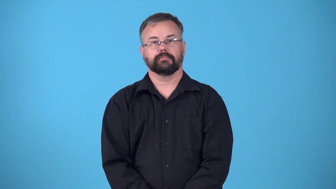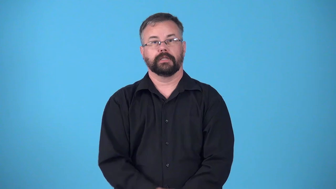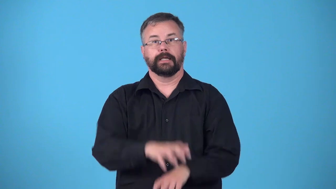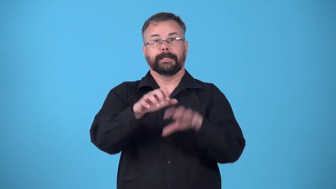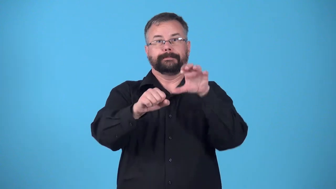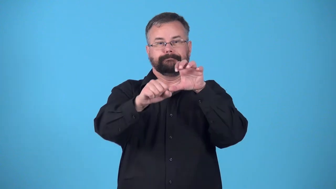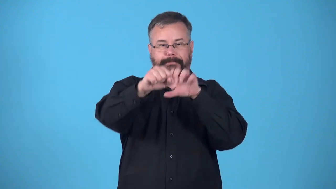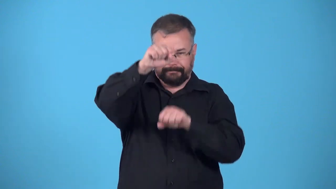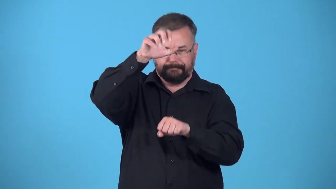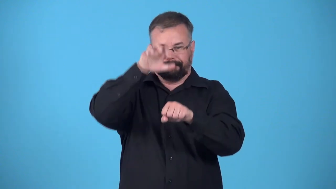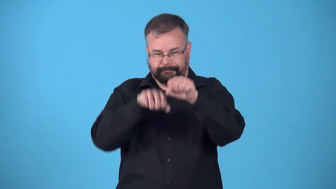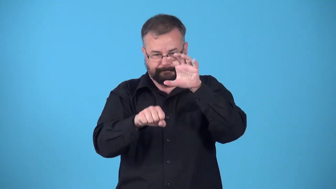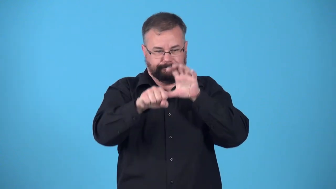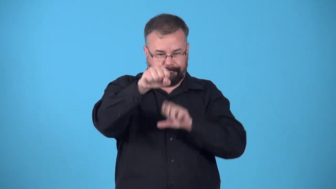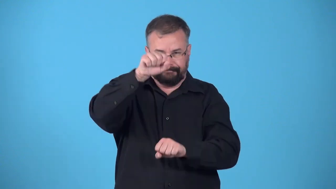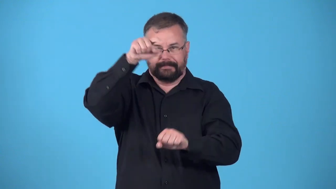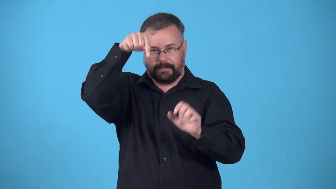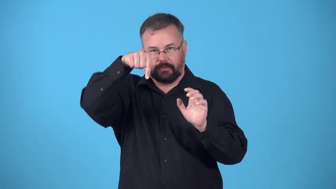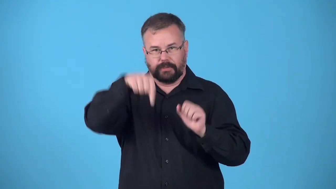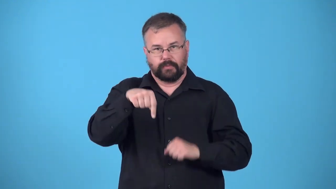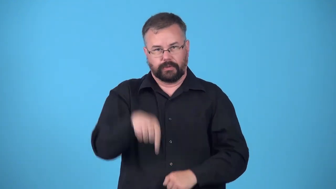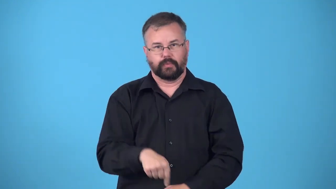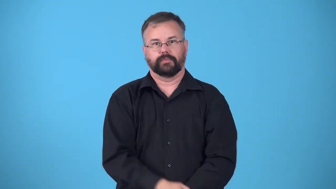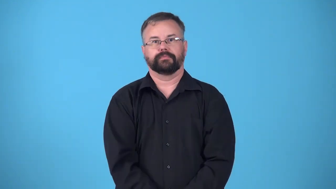climb down